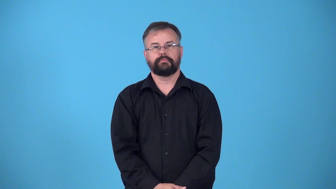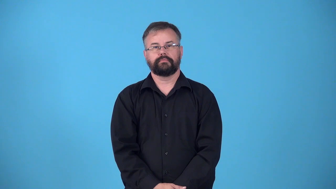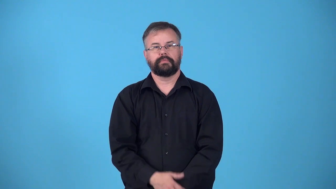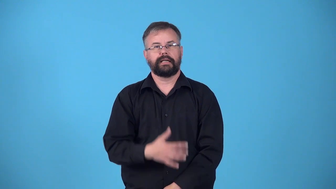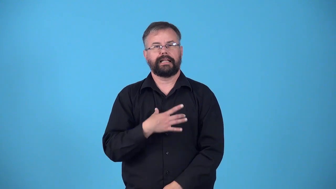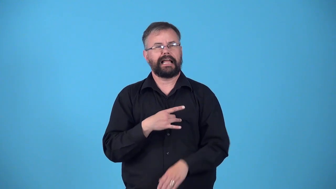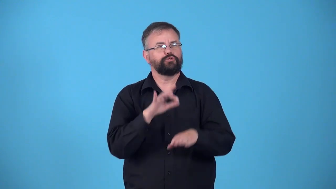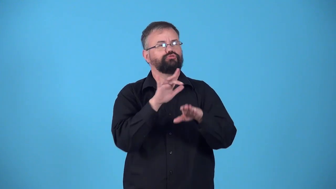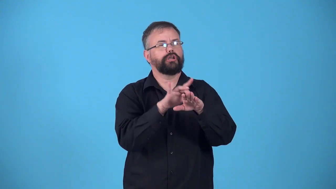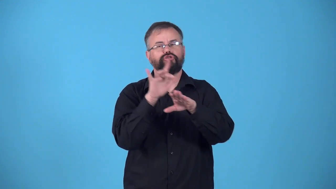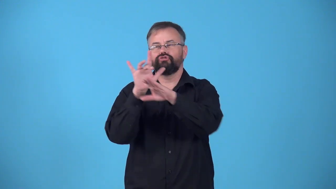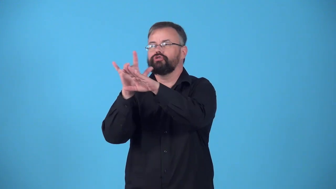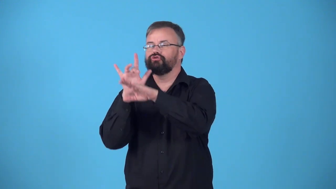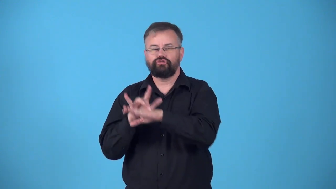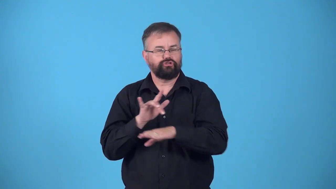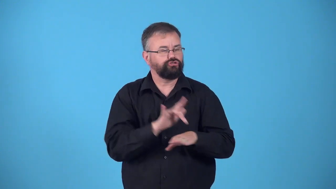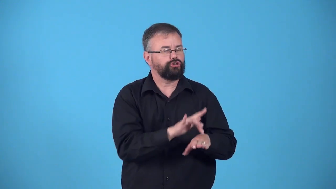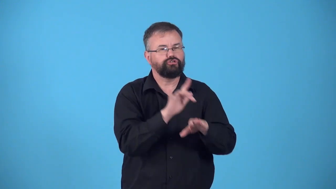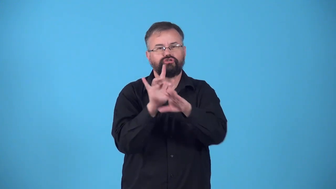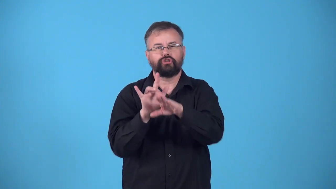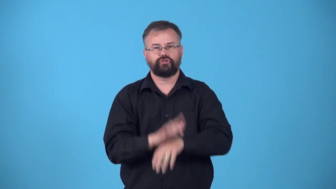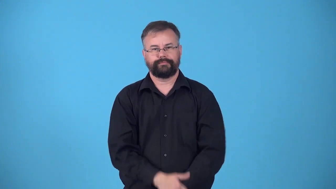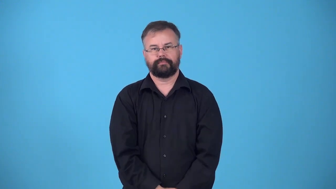physical